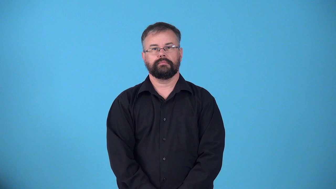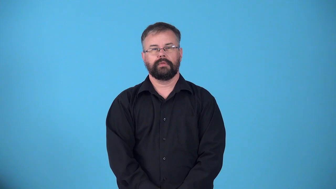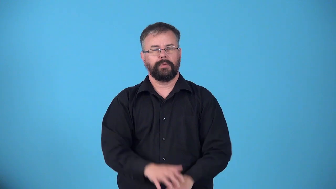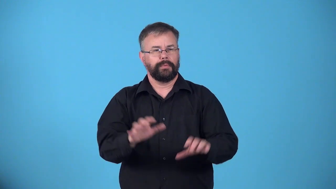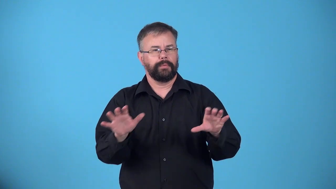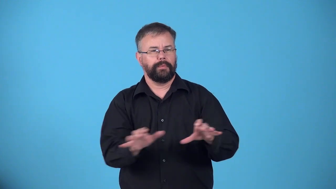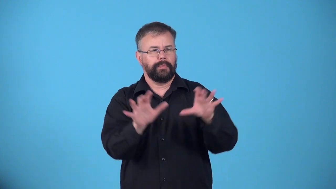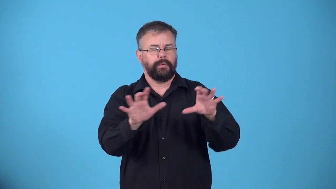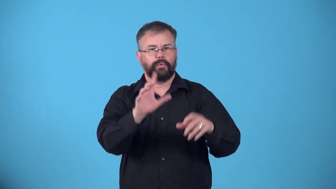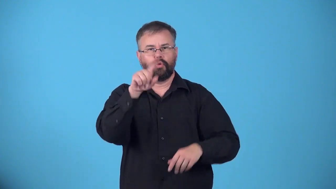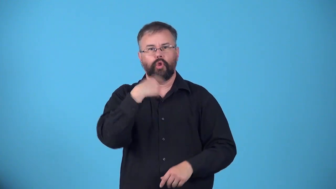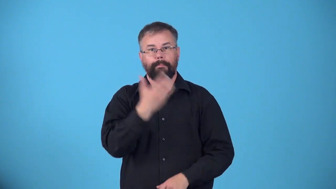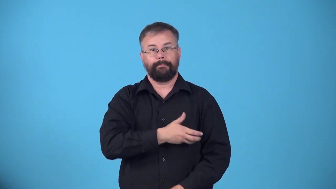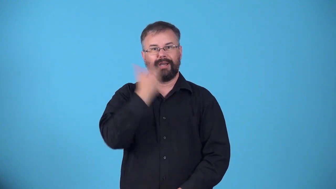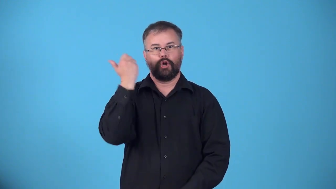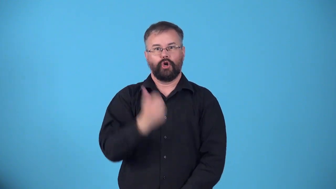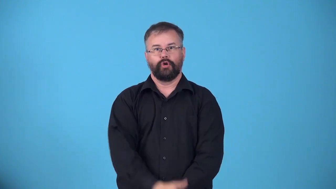makeover